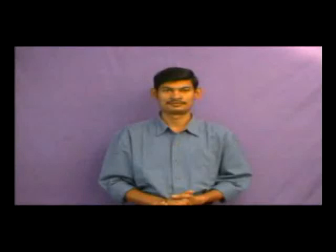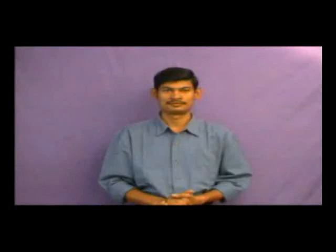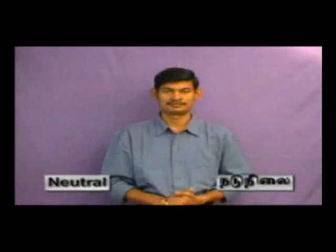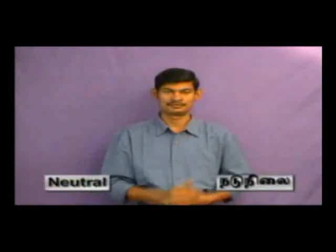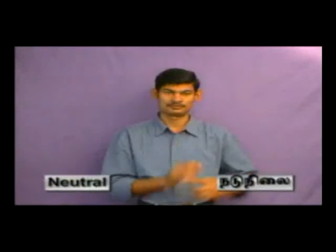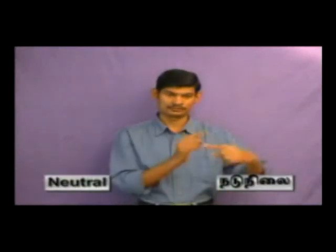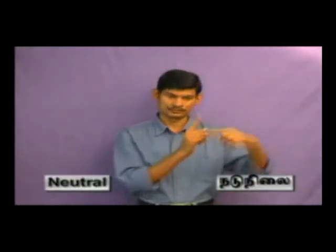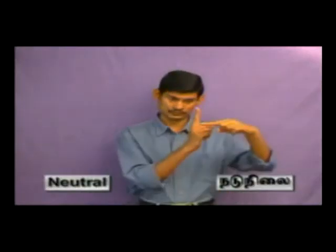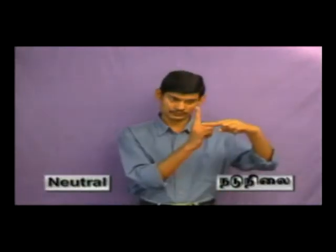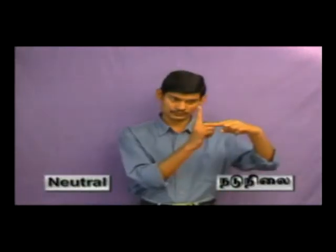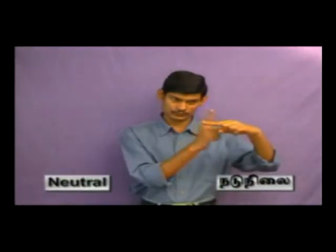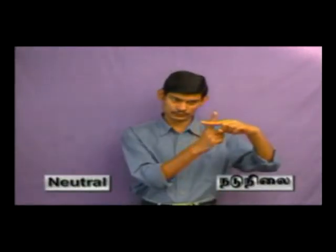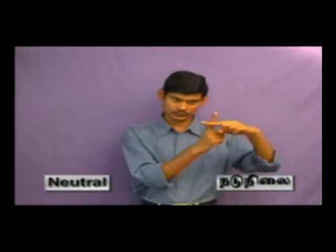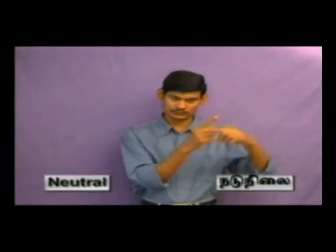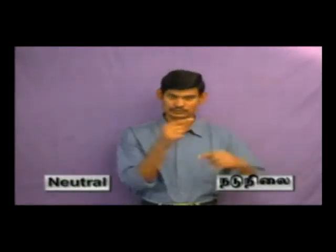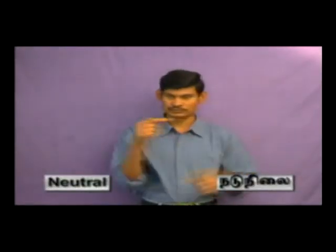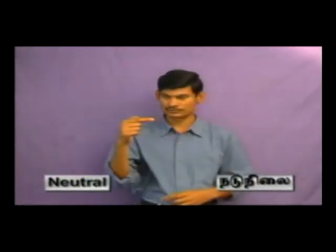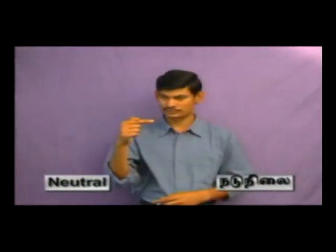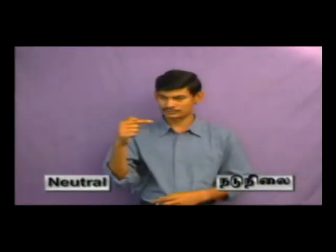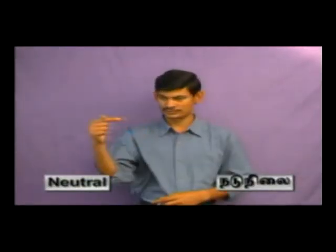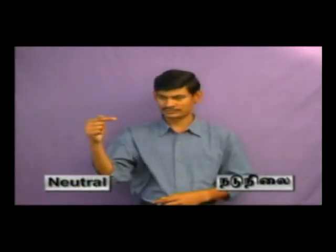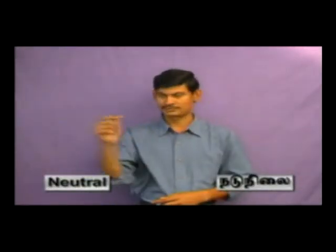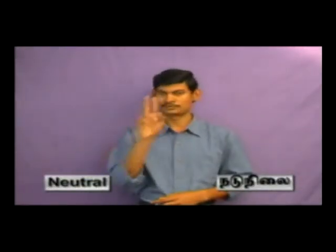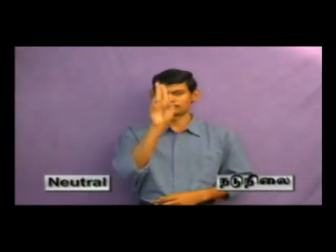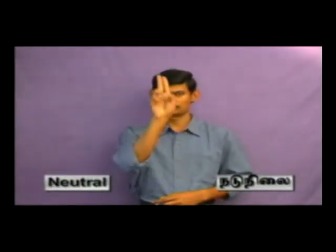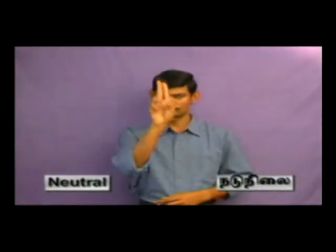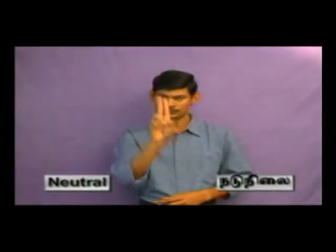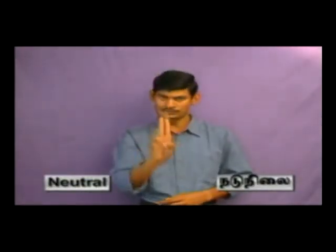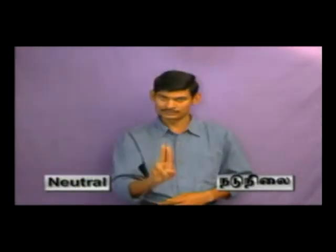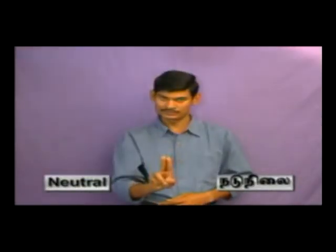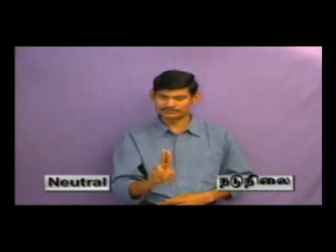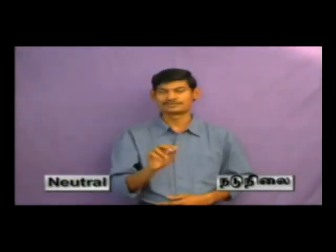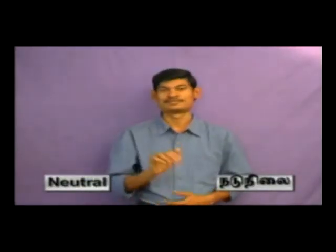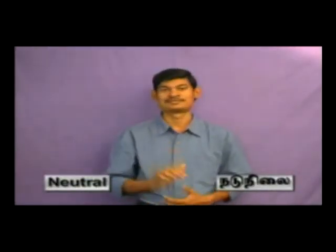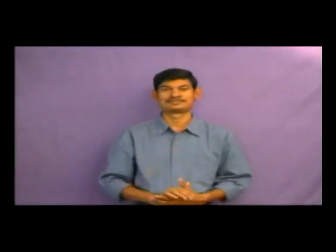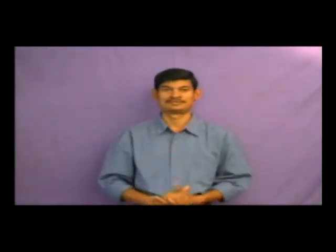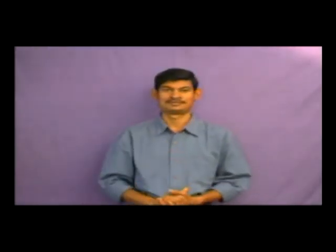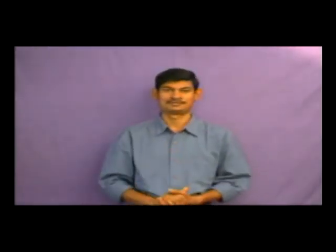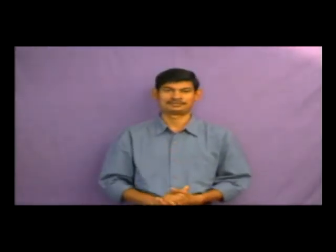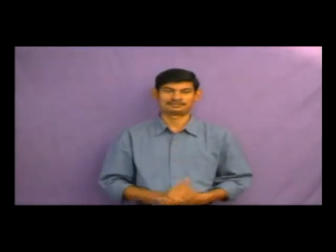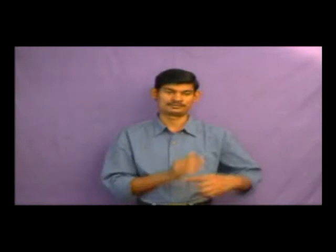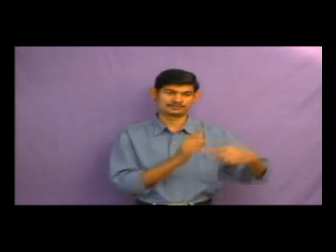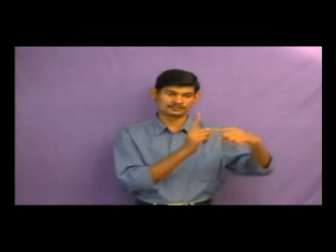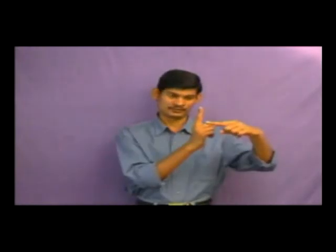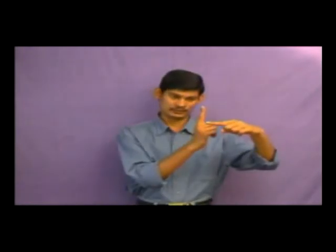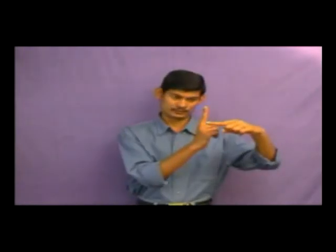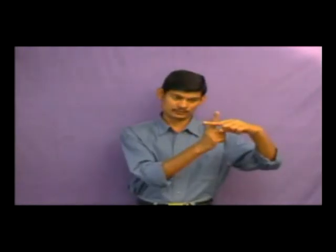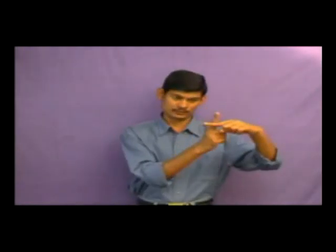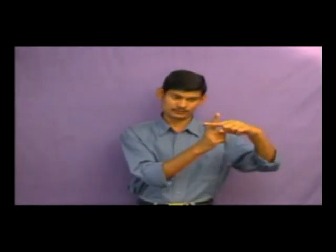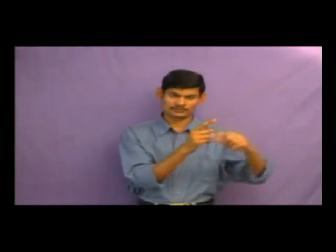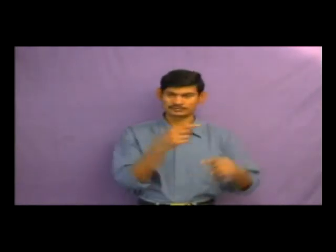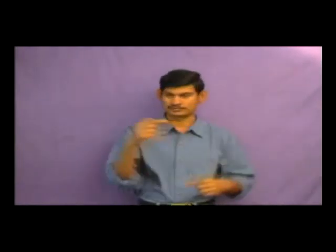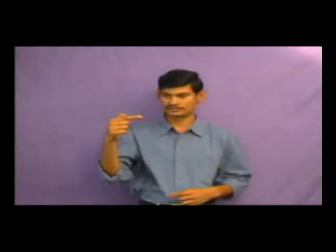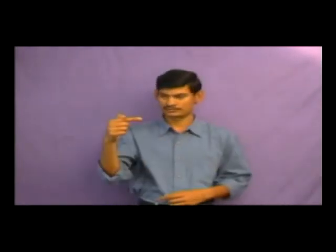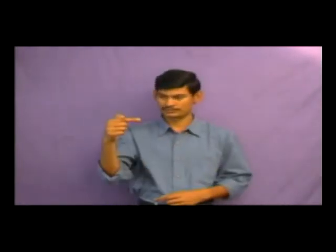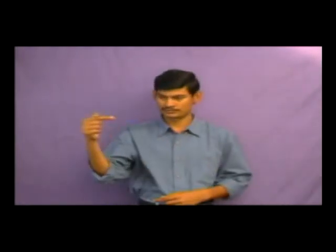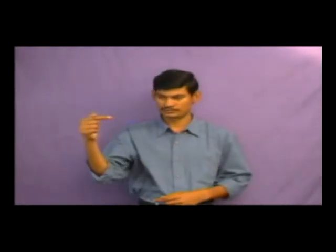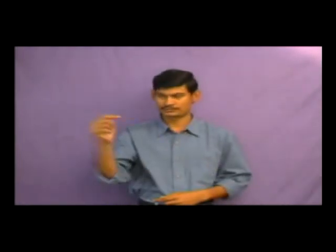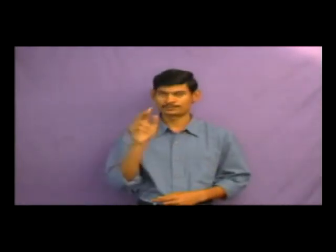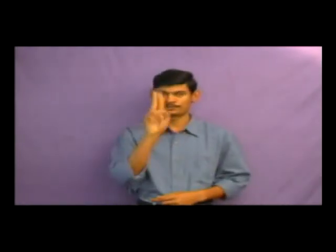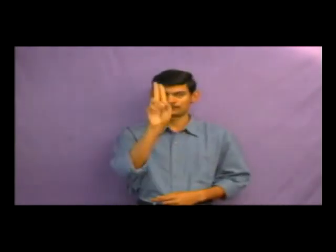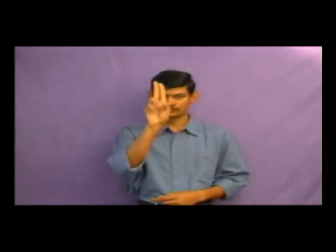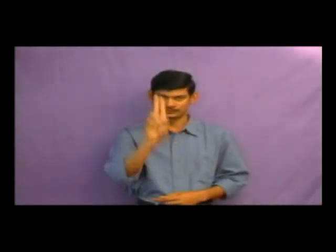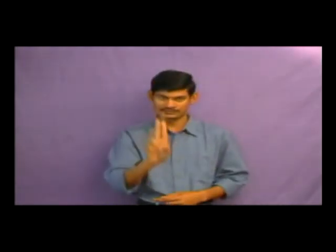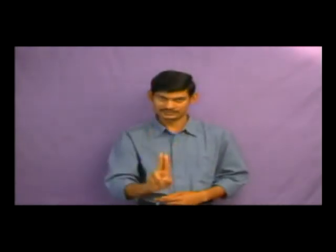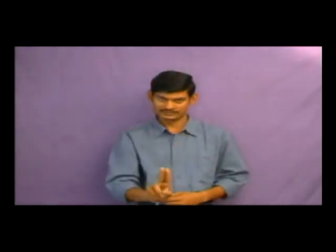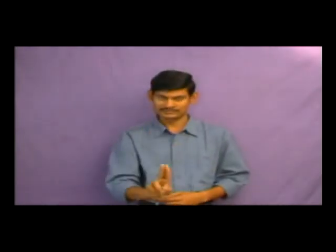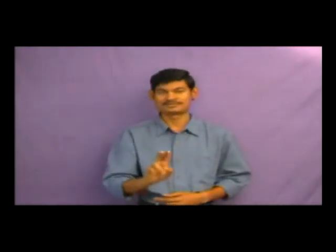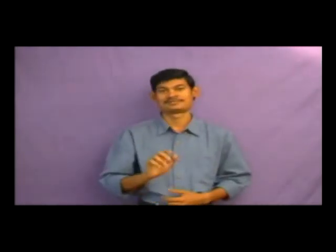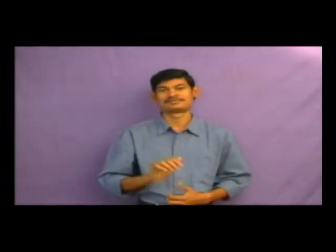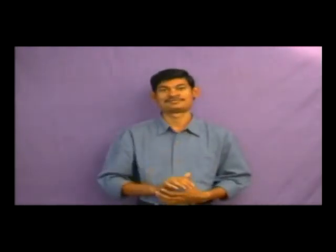Neutral